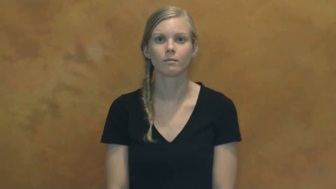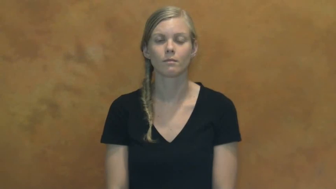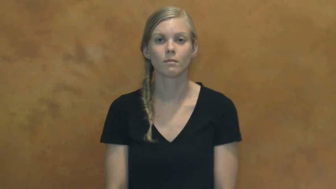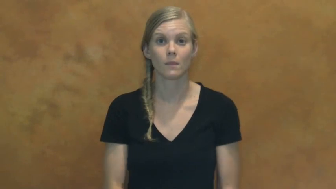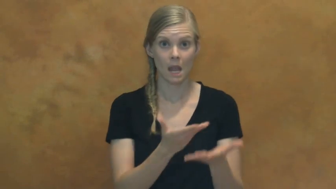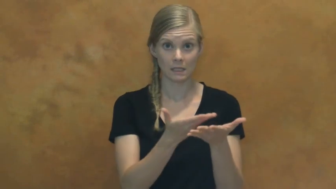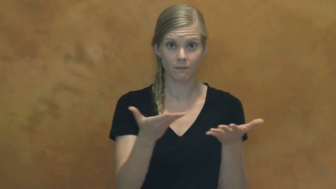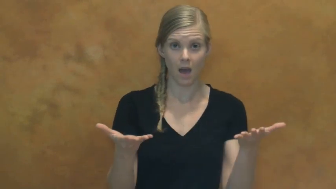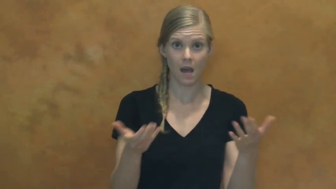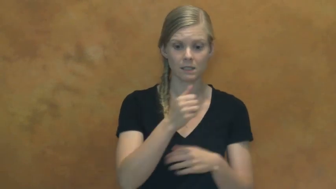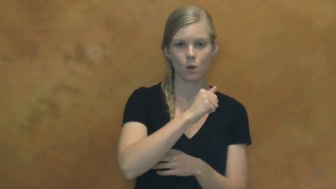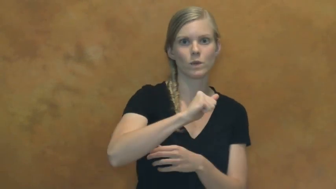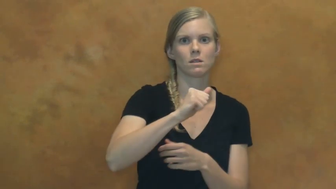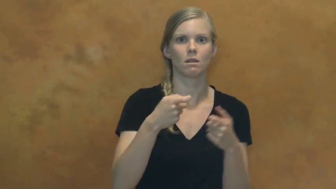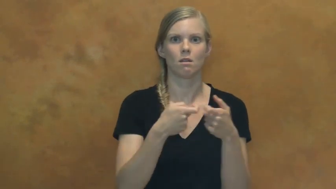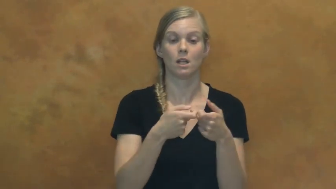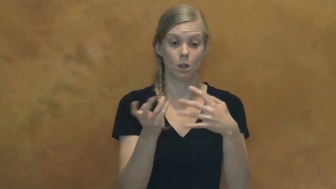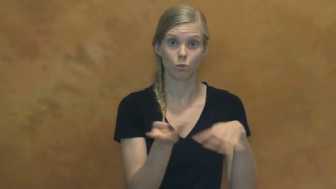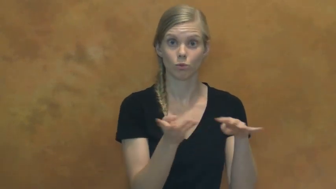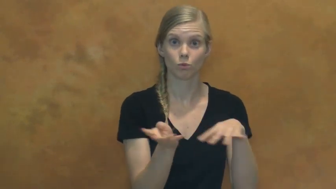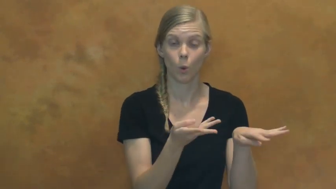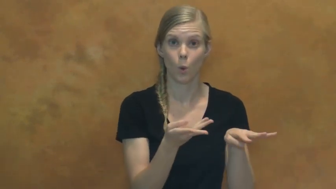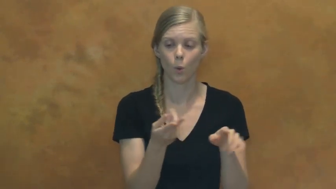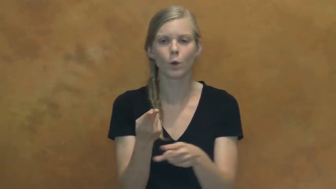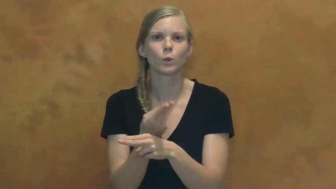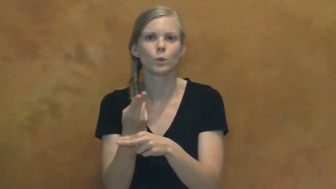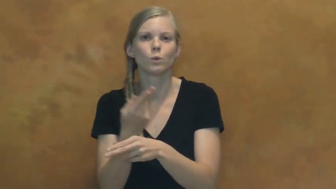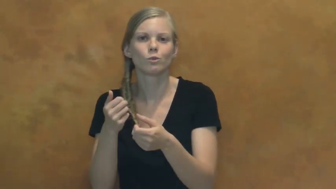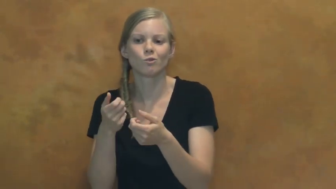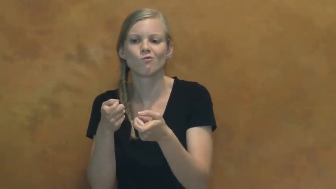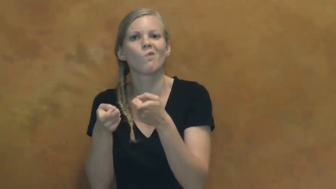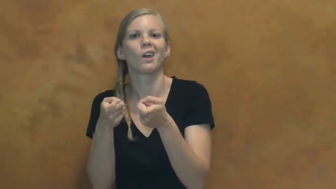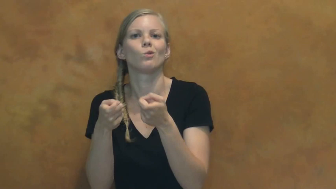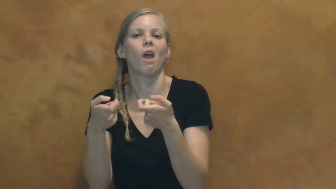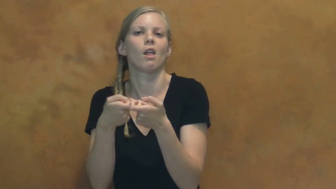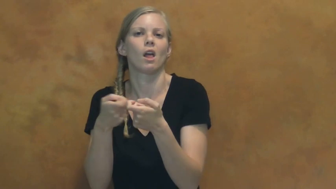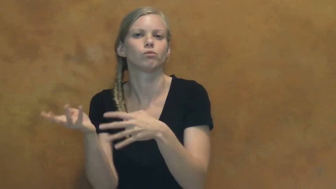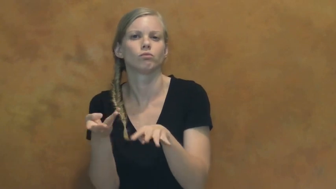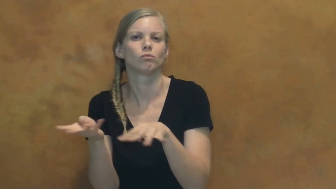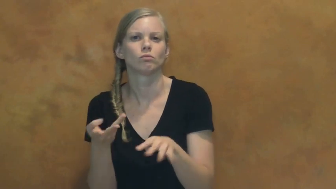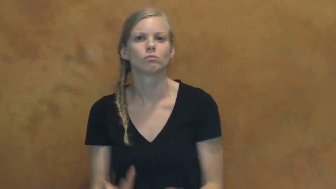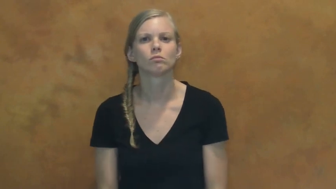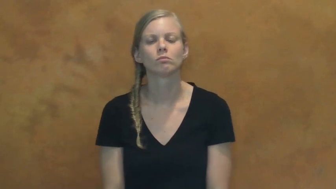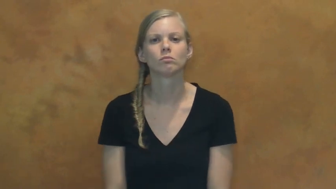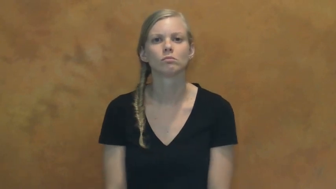rheostat